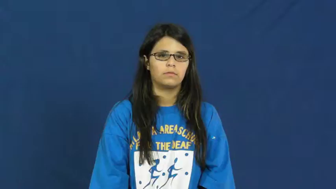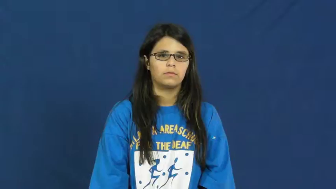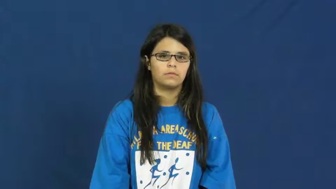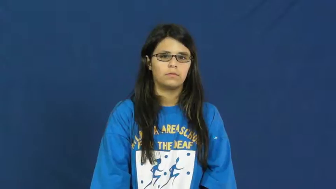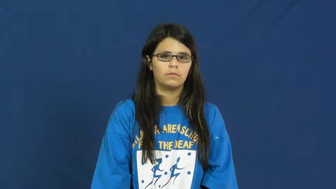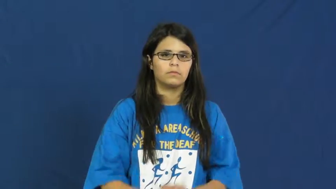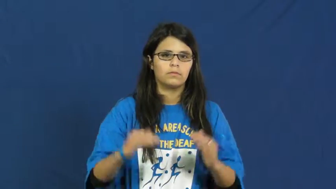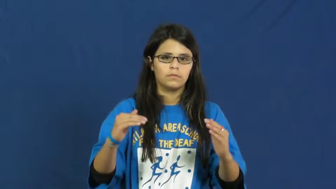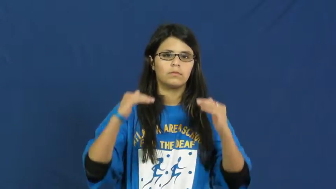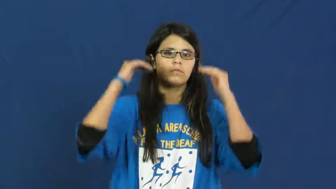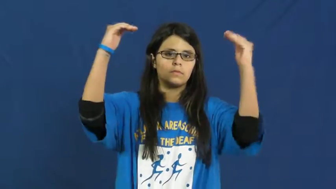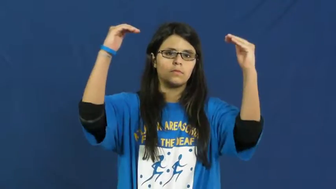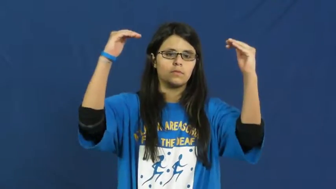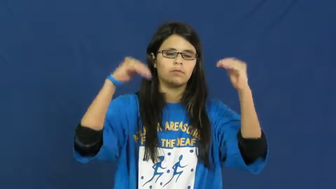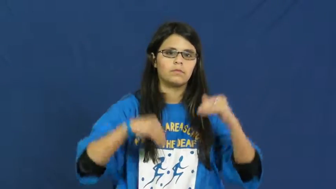promote,move up,bring up